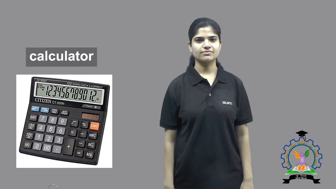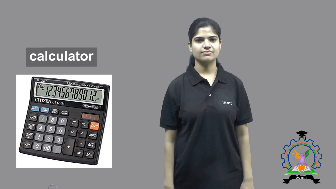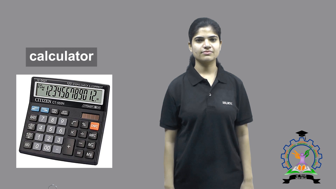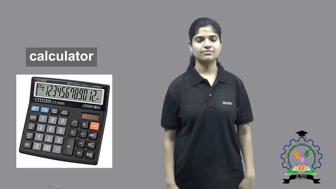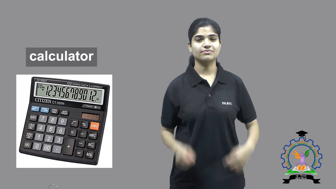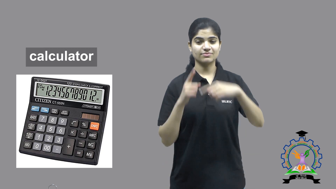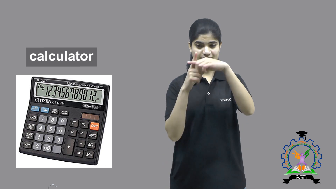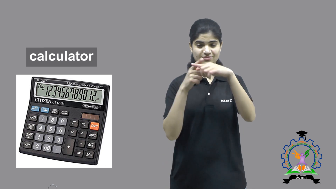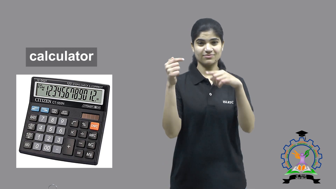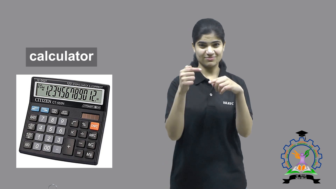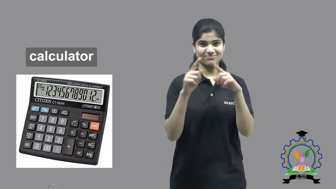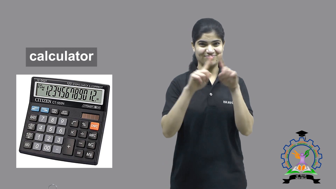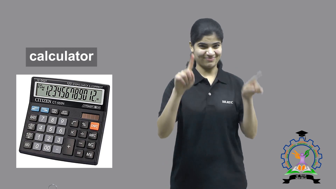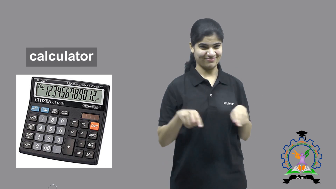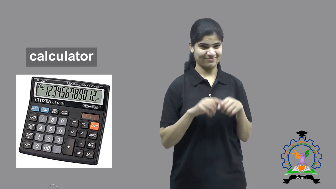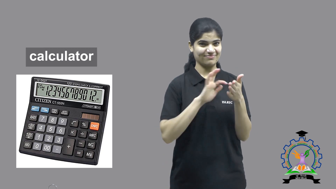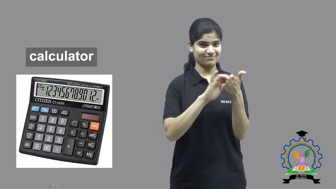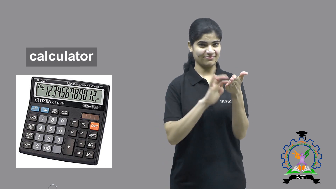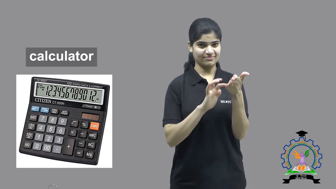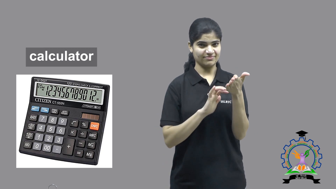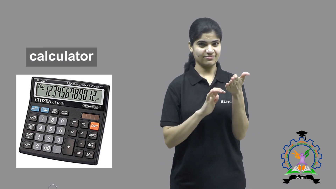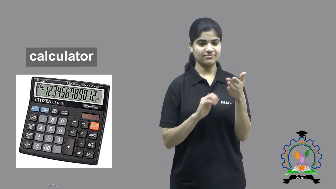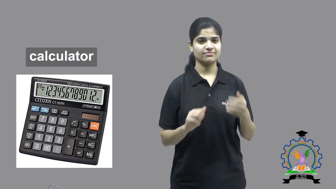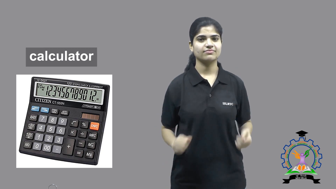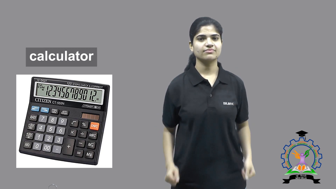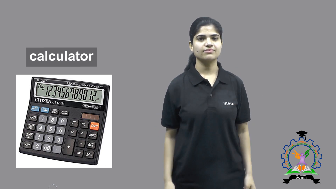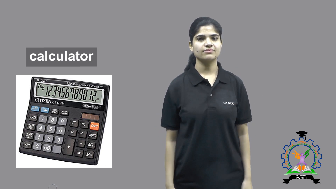calculator